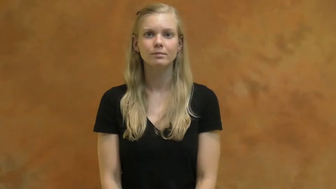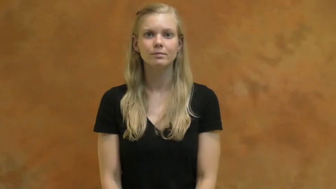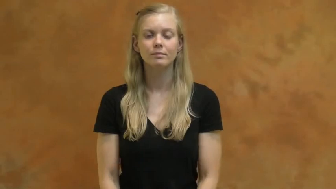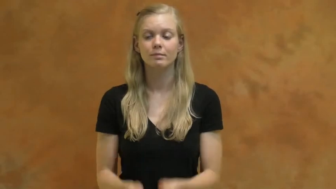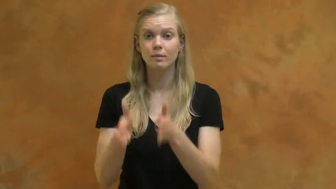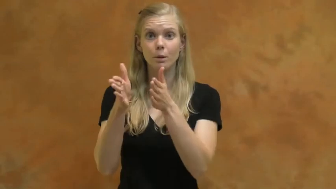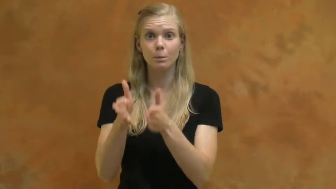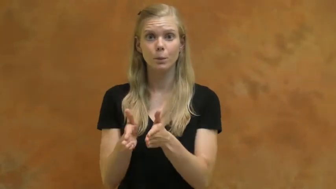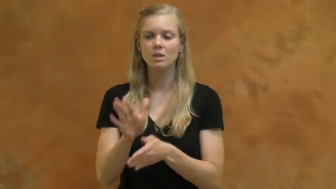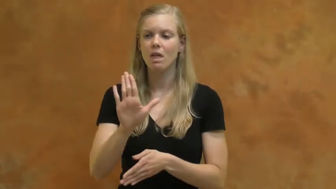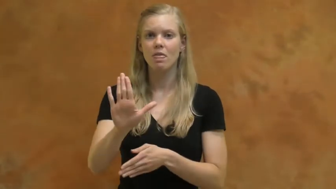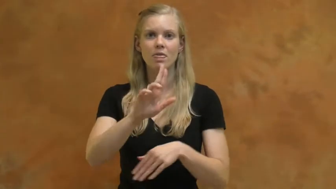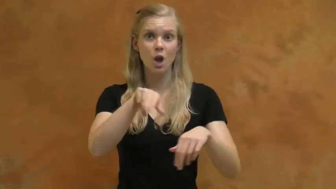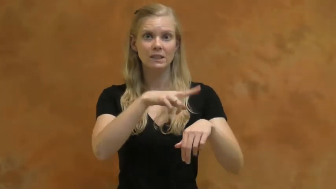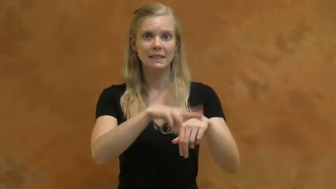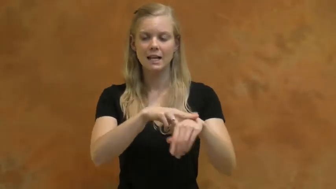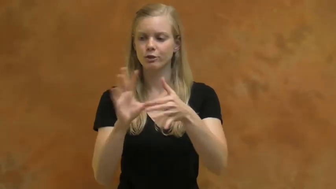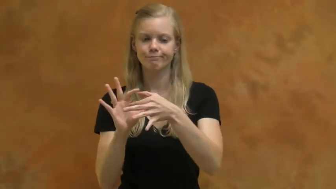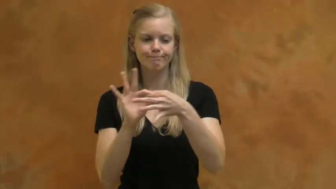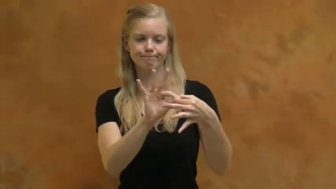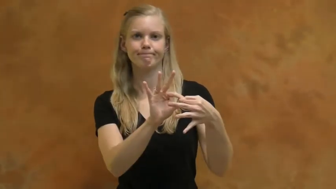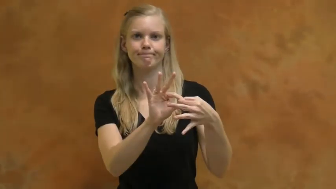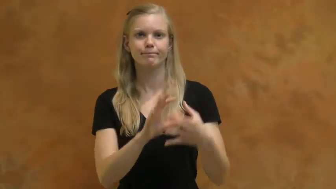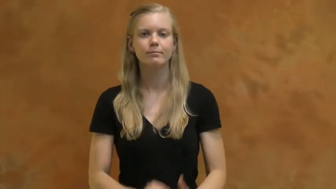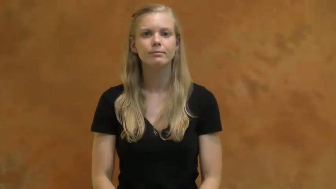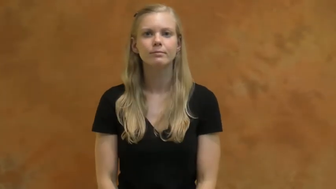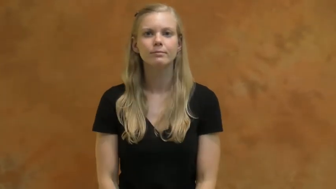nationality